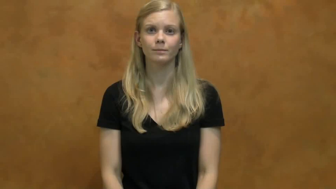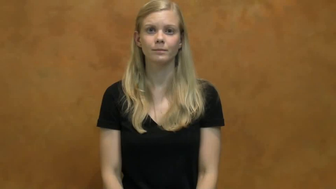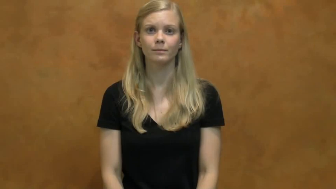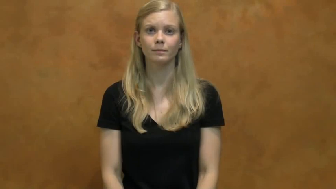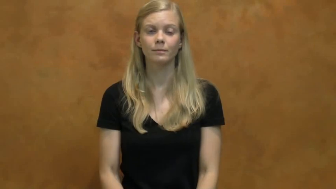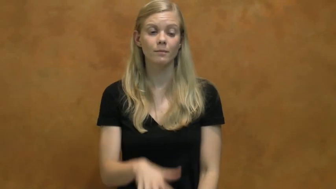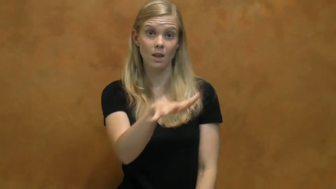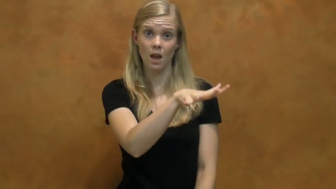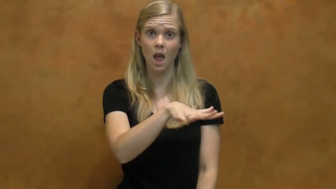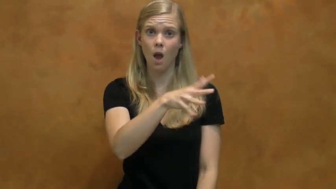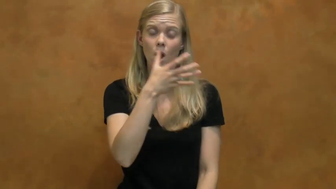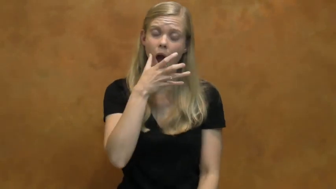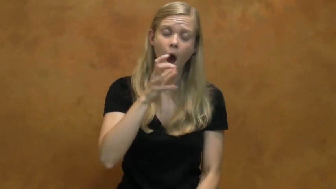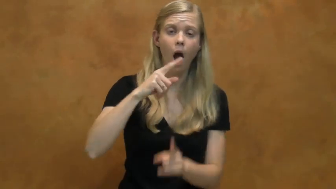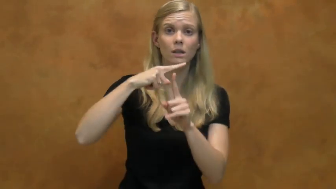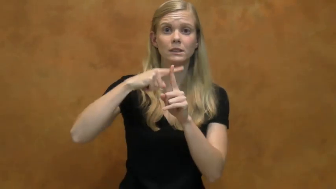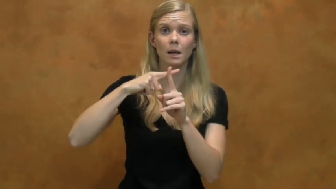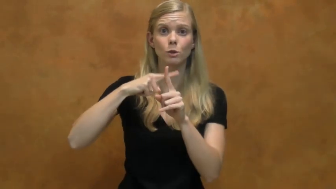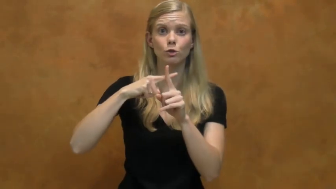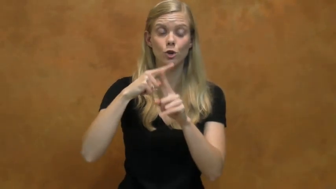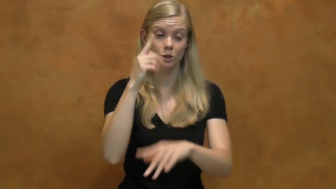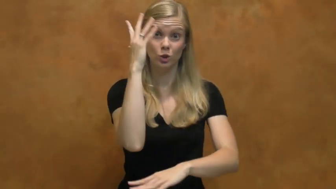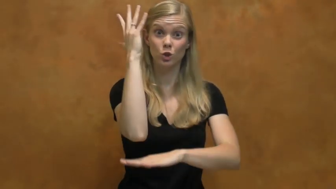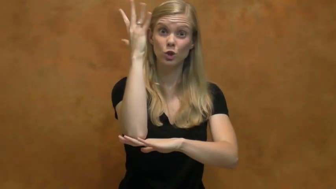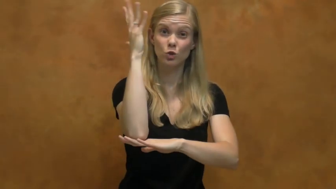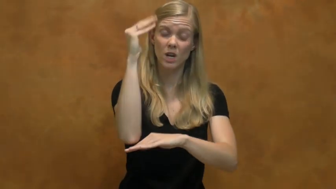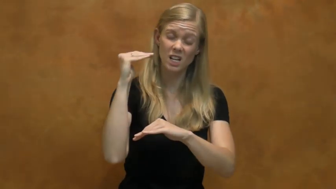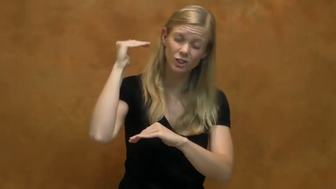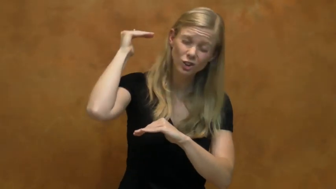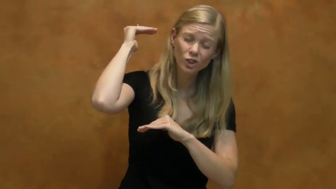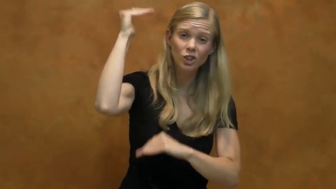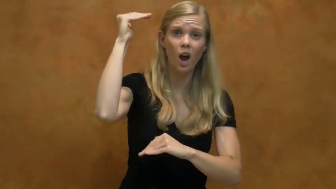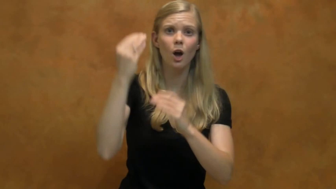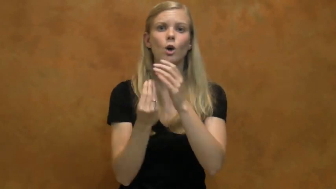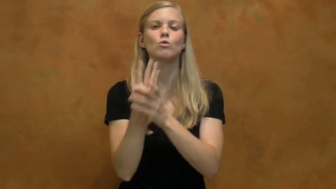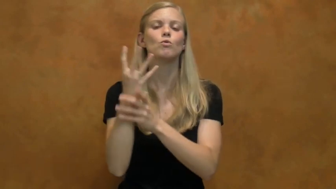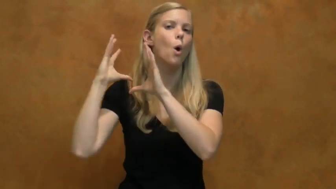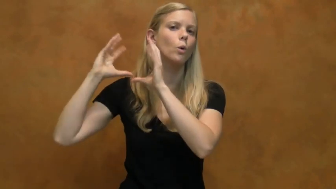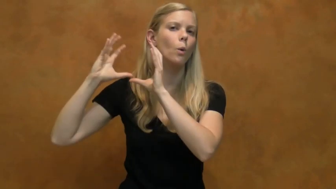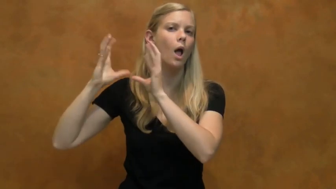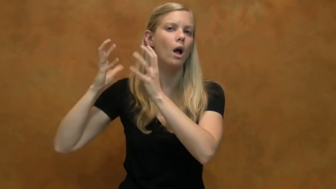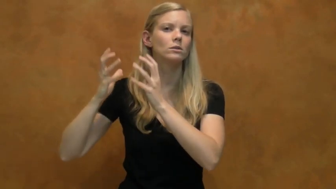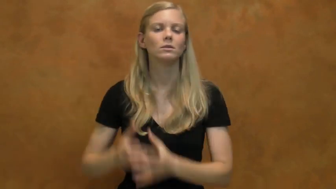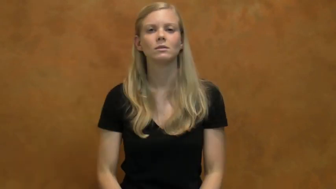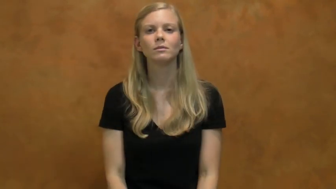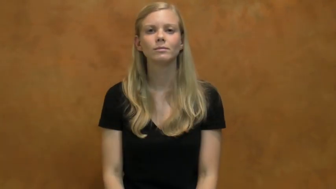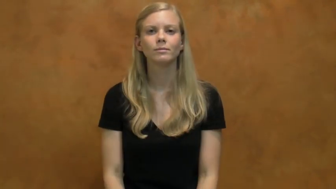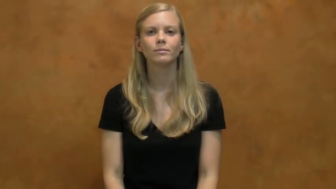palm or palm tree